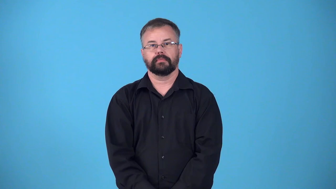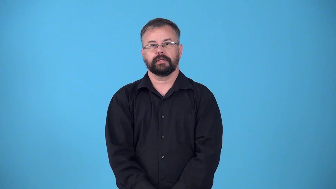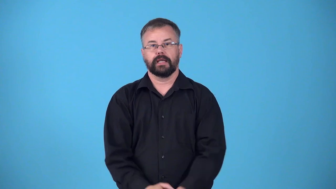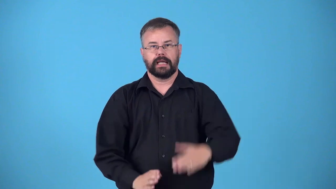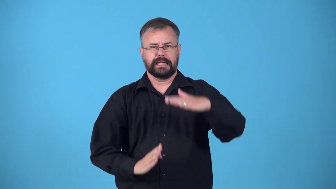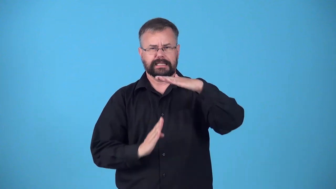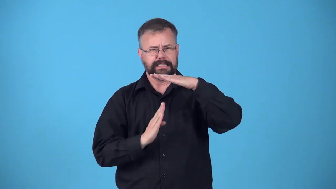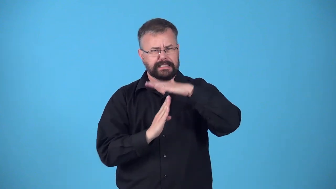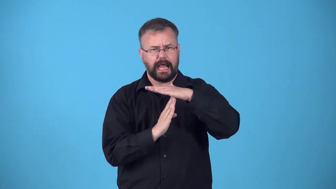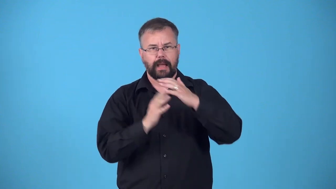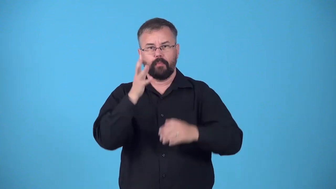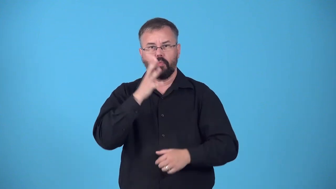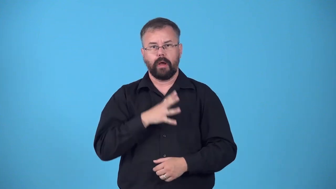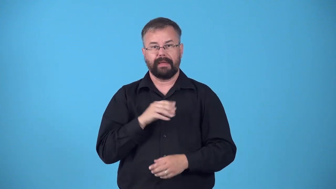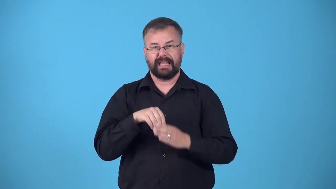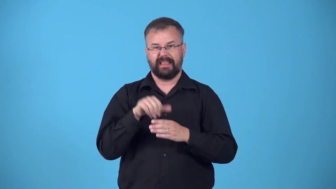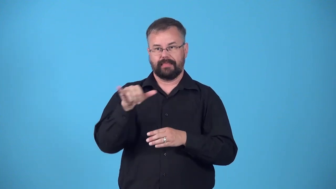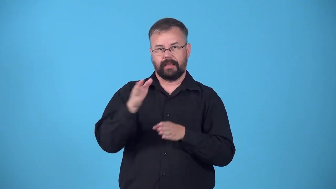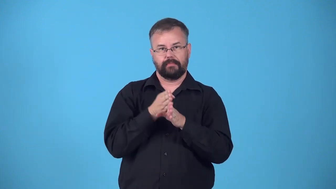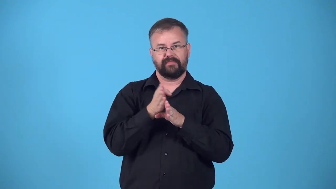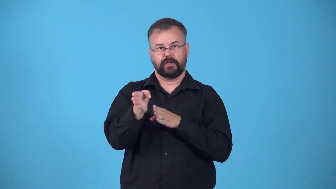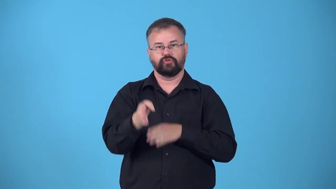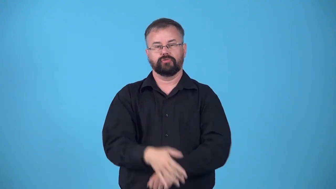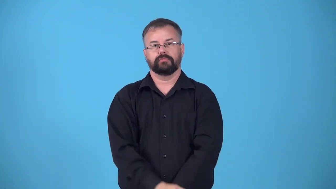first lady